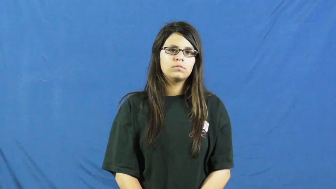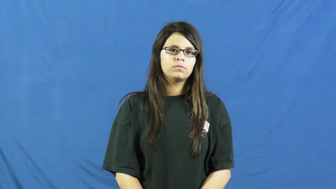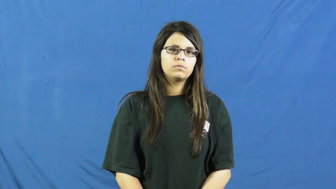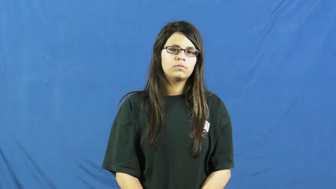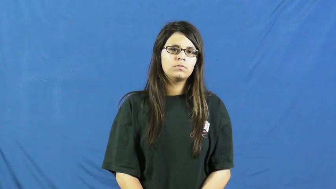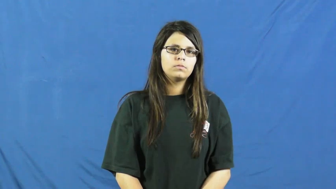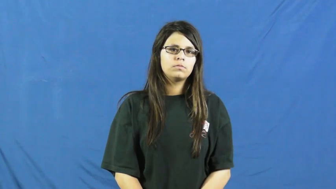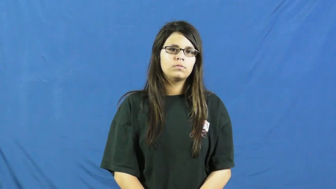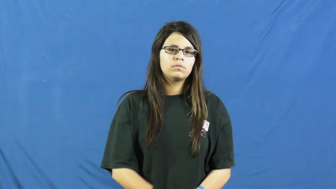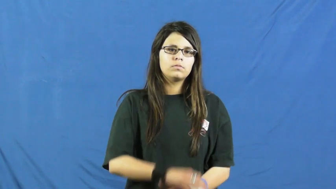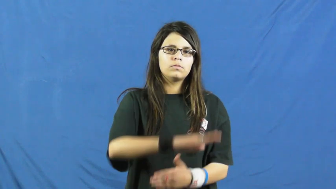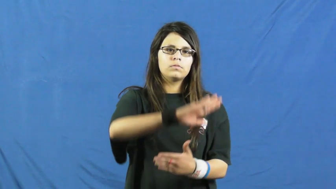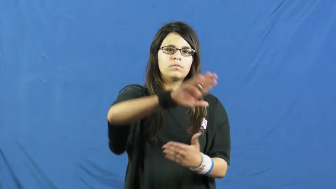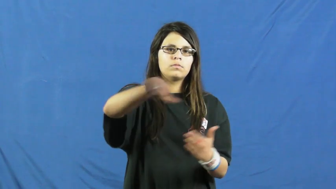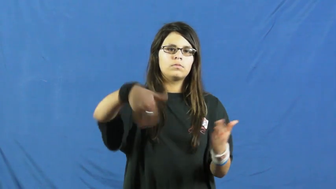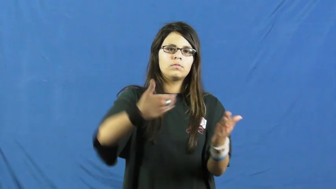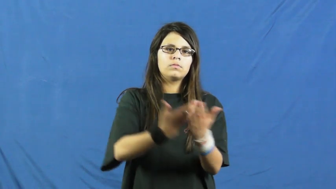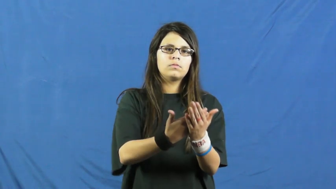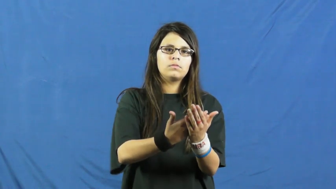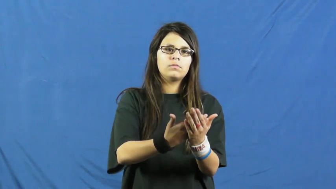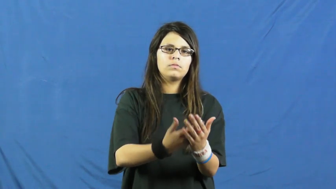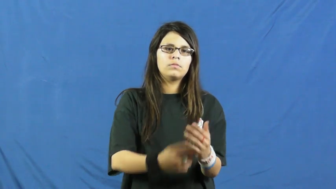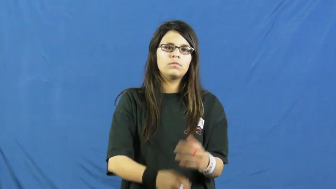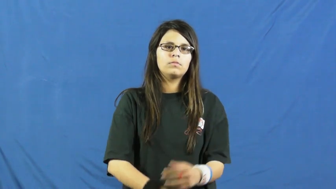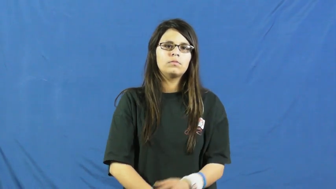total